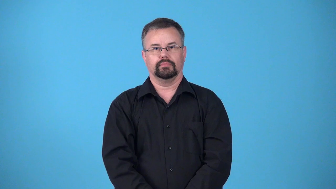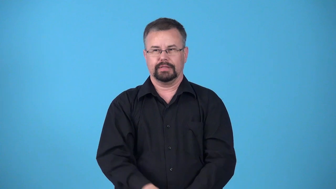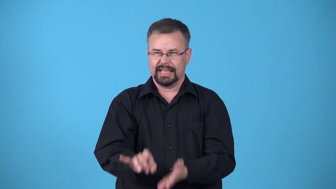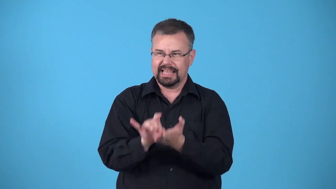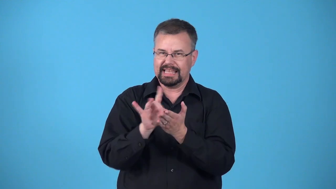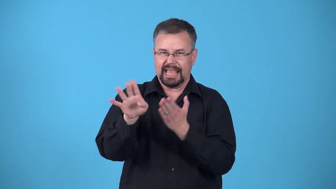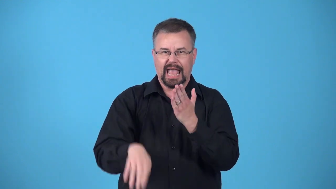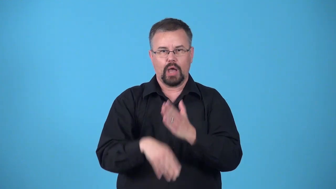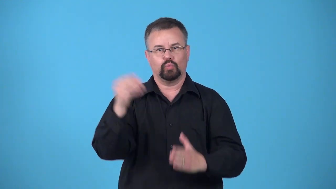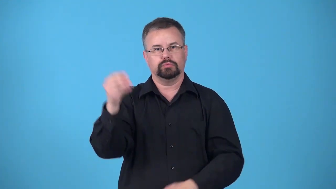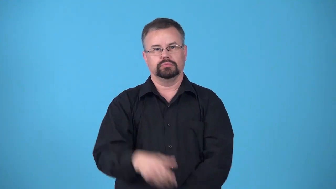send someone packing